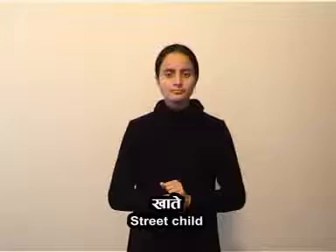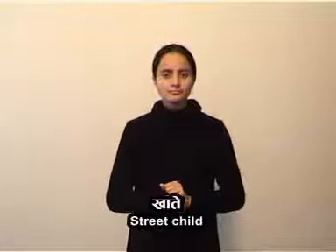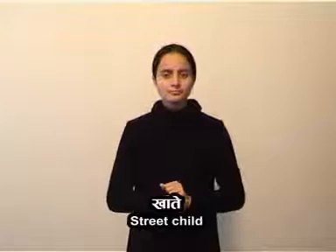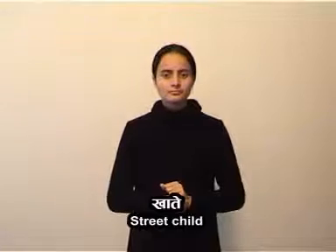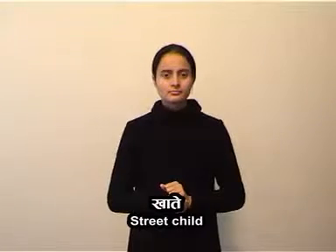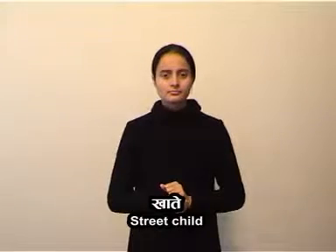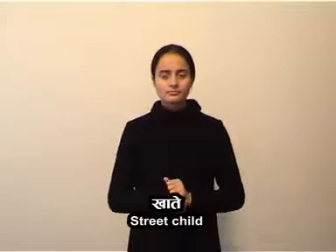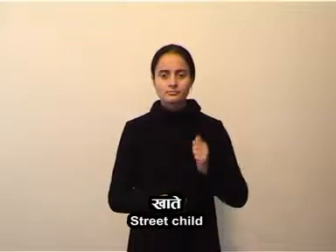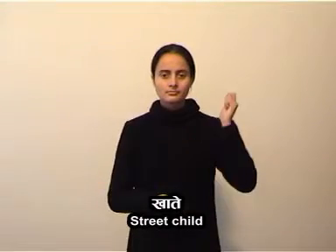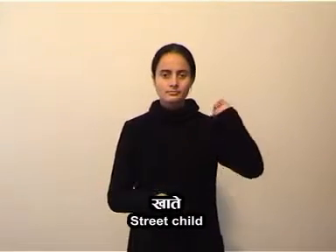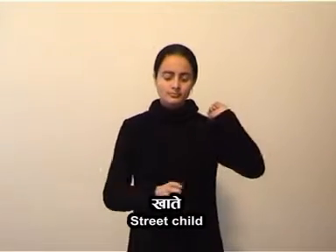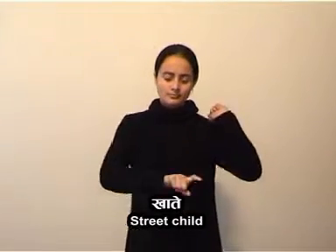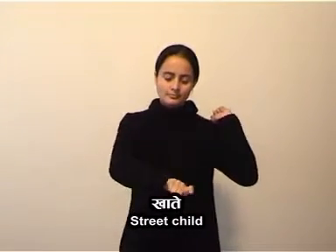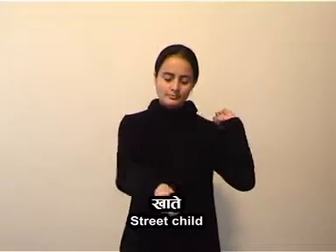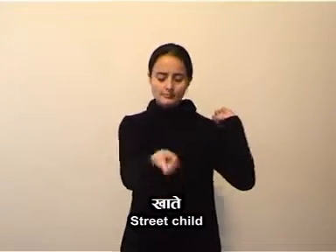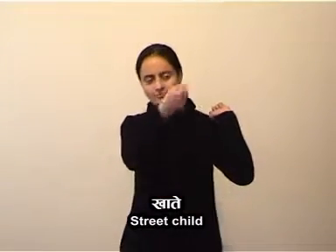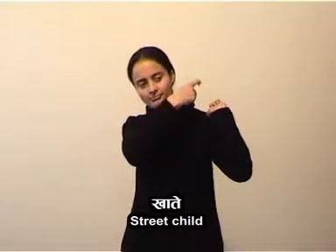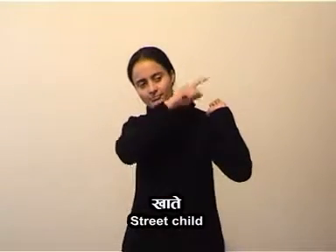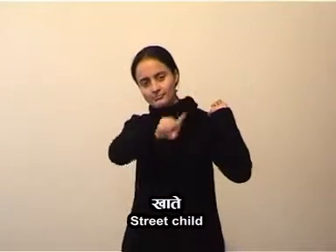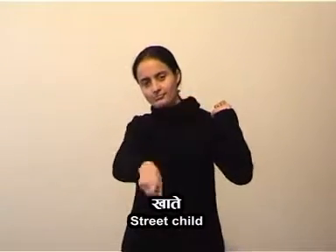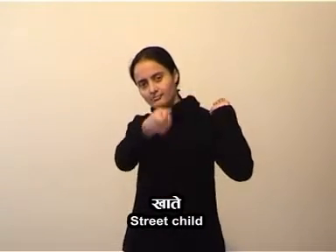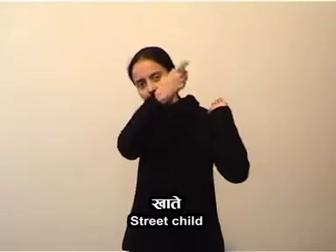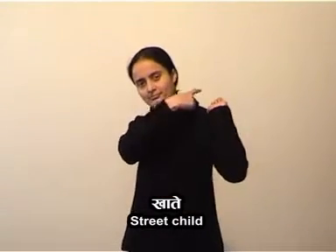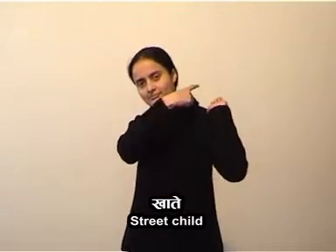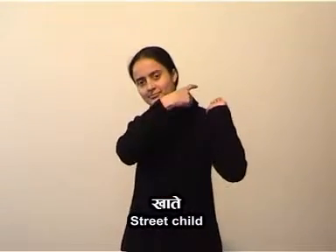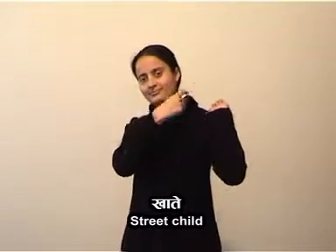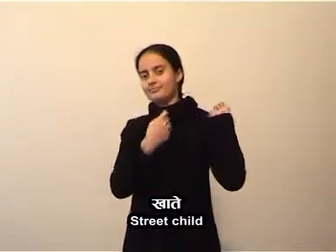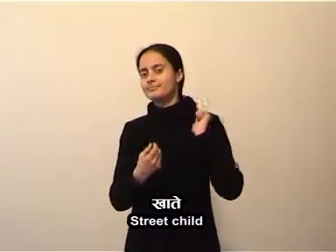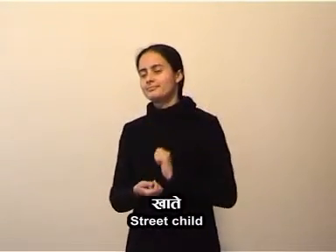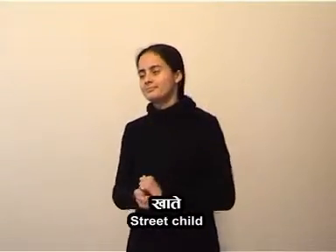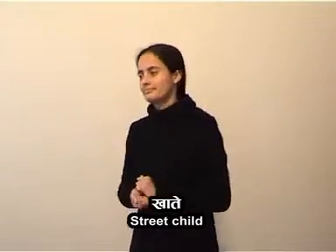streetchild